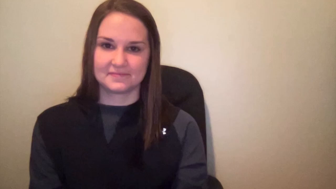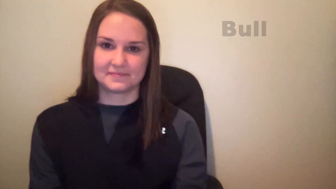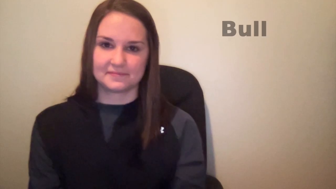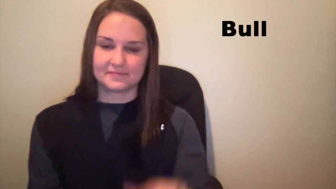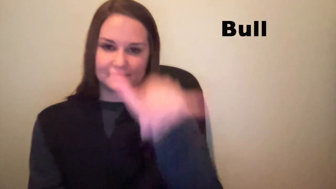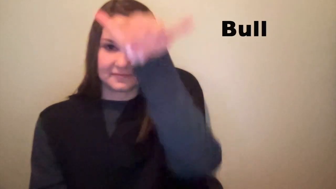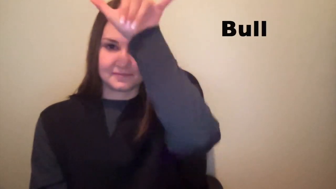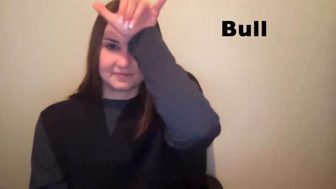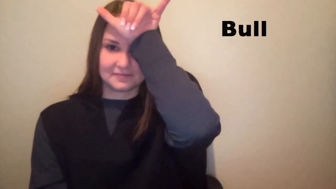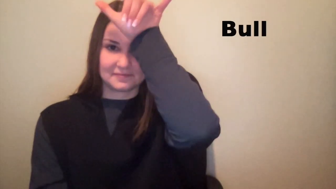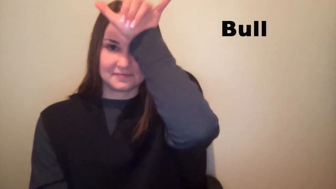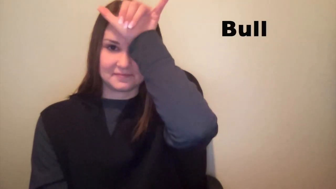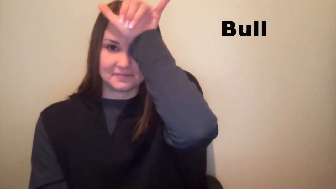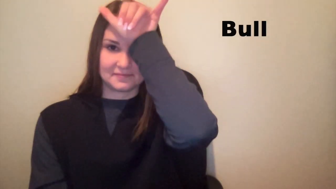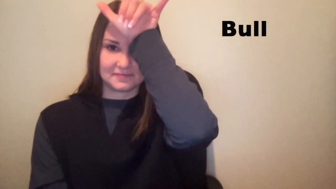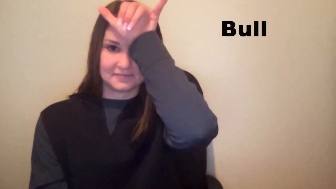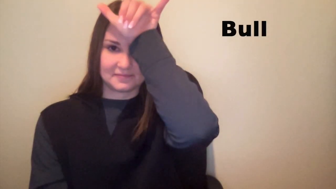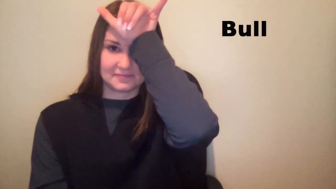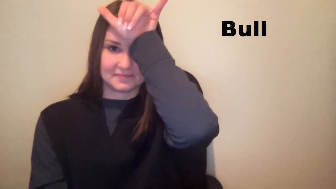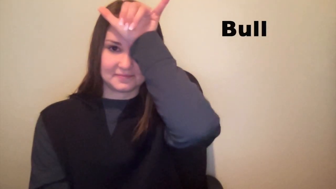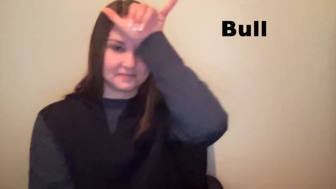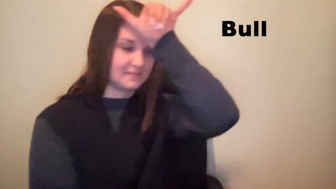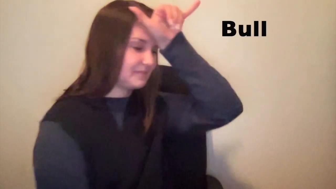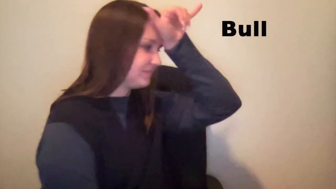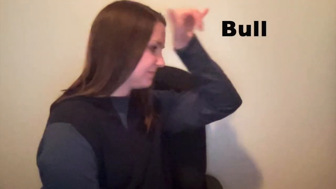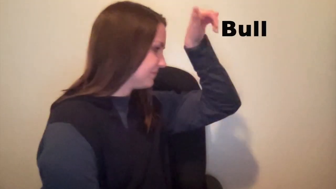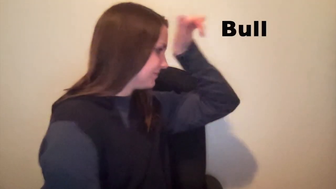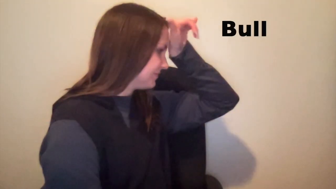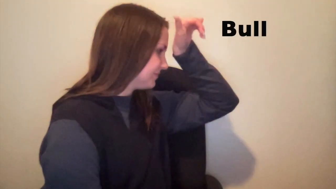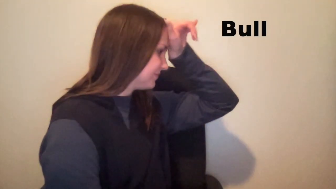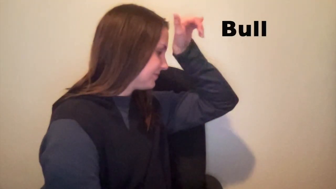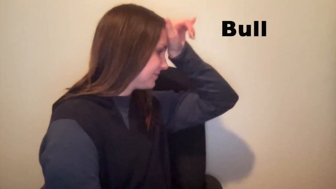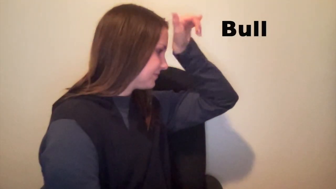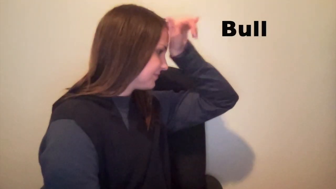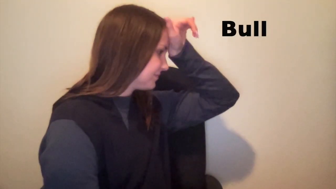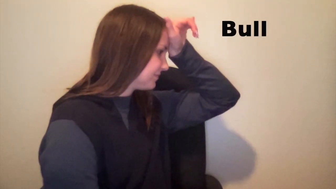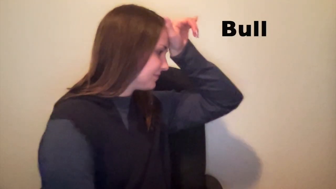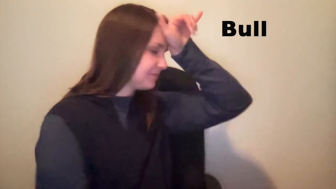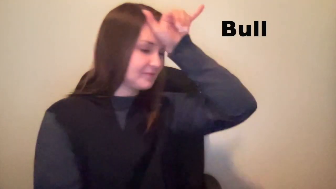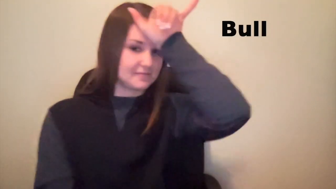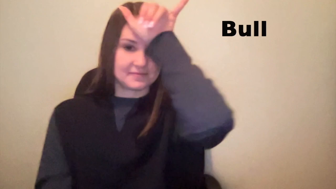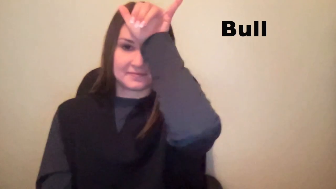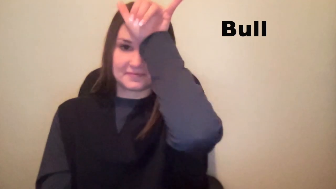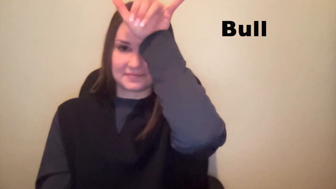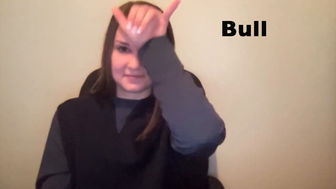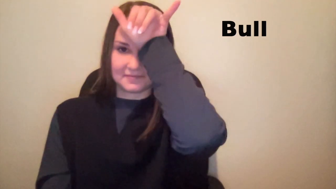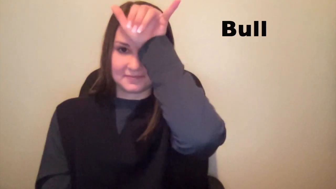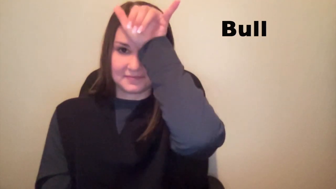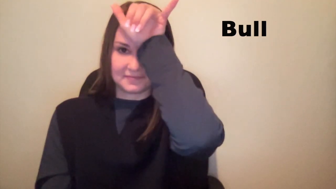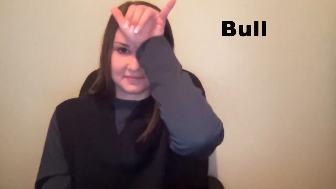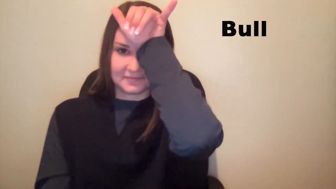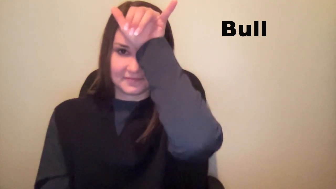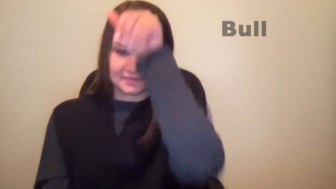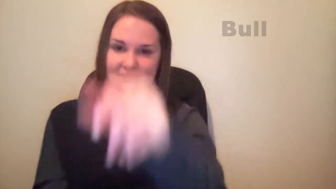Bull